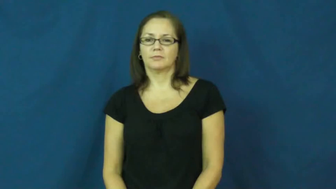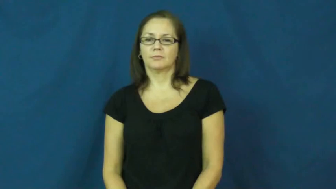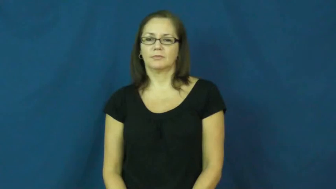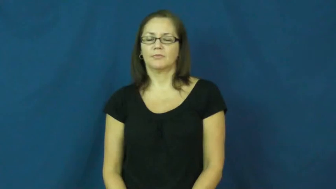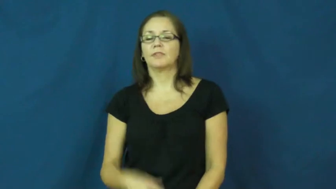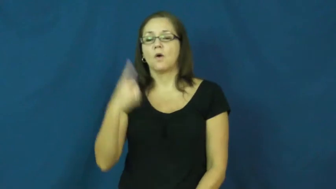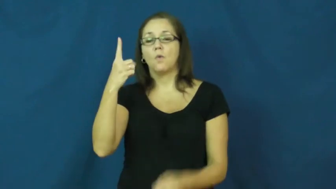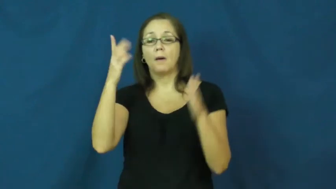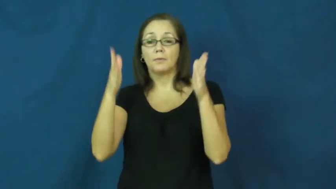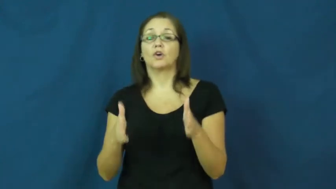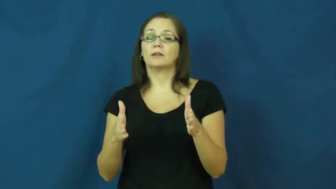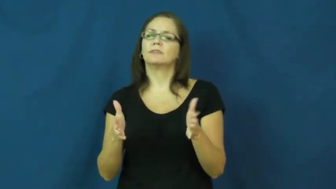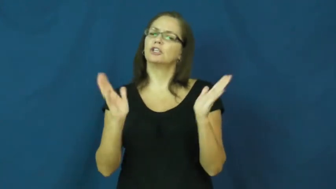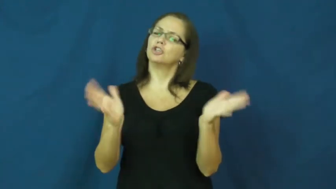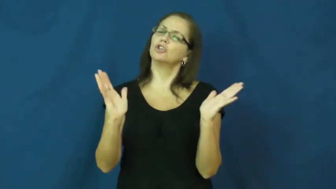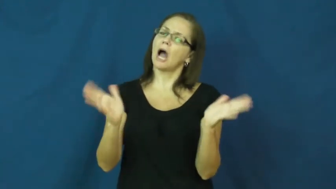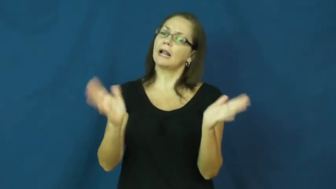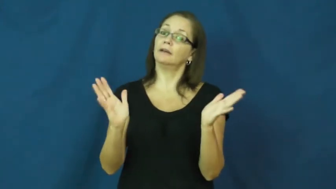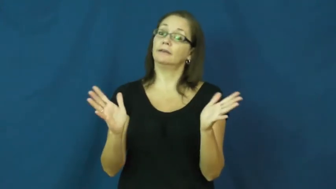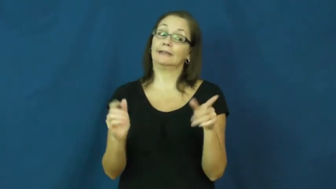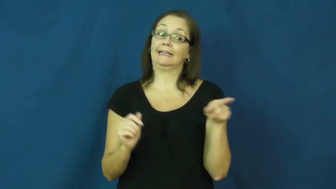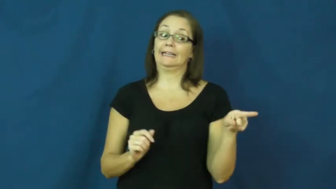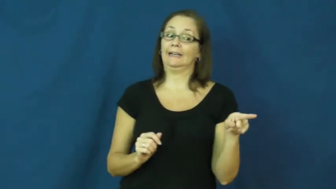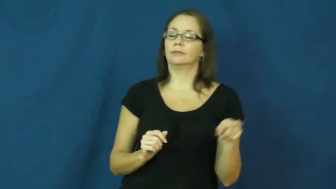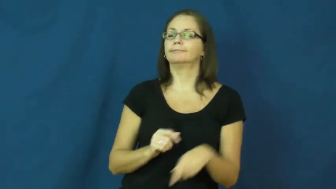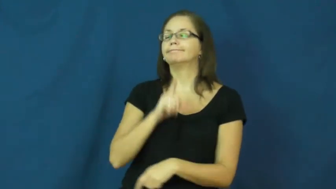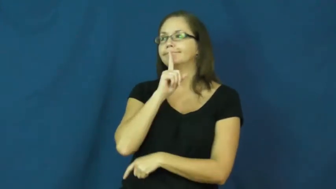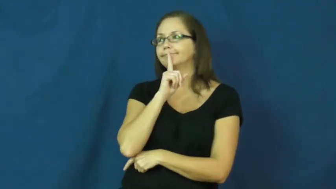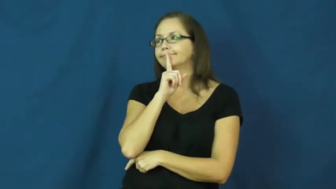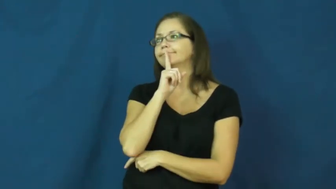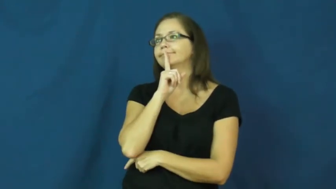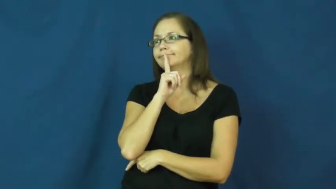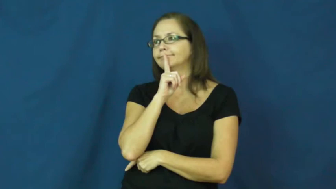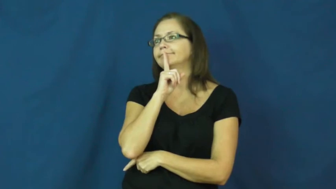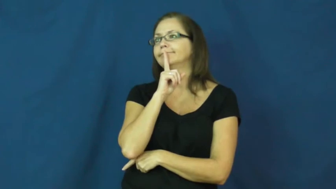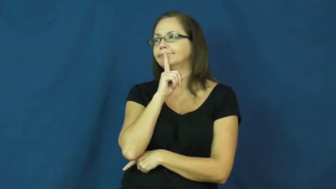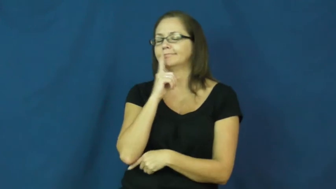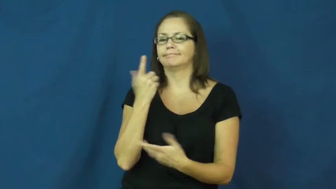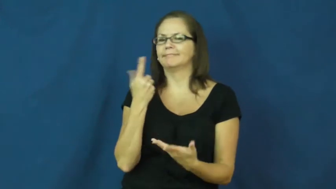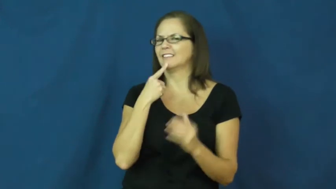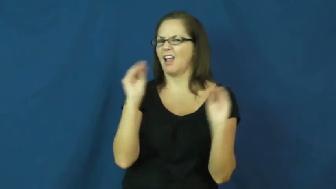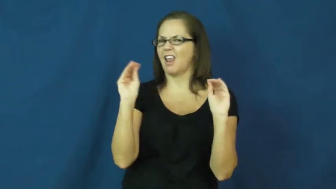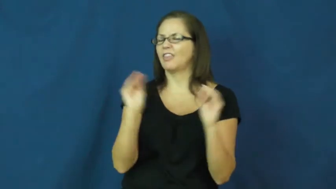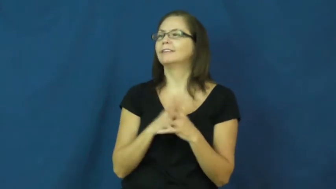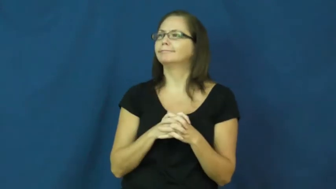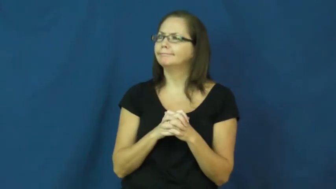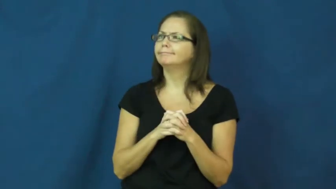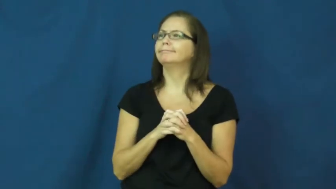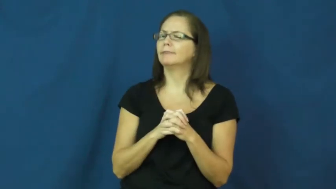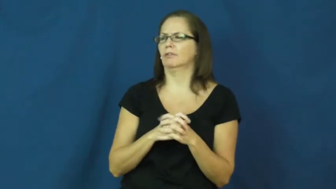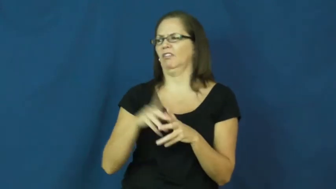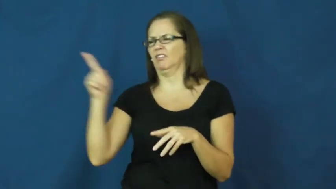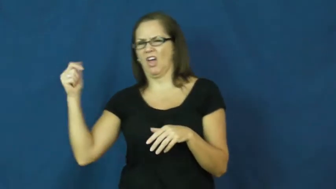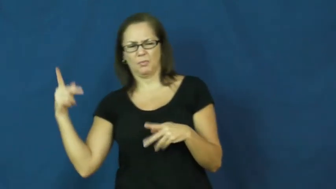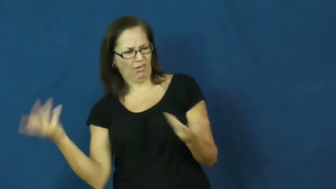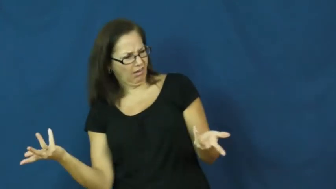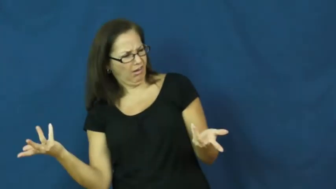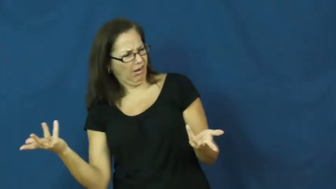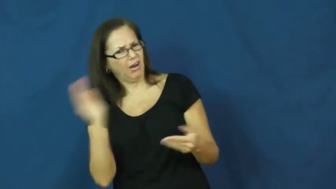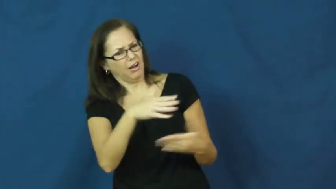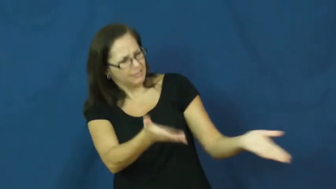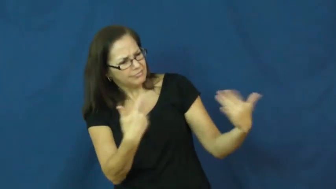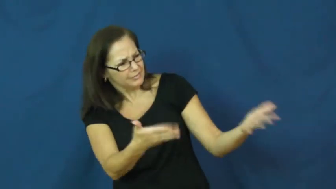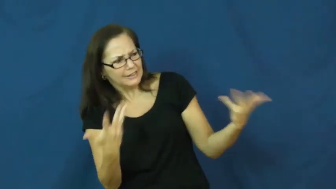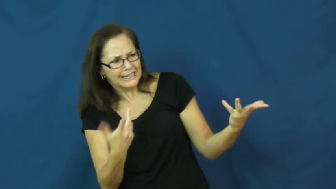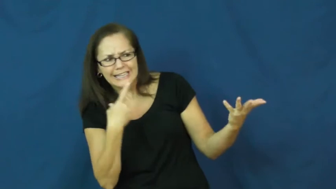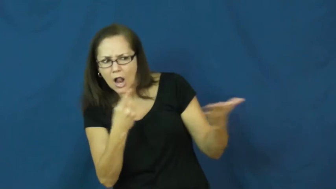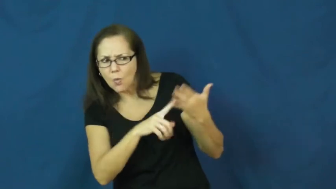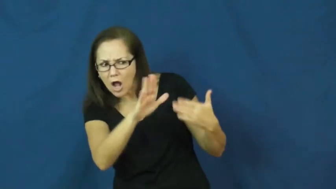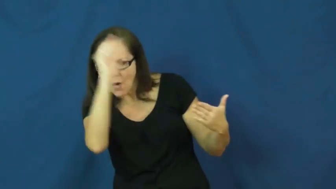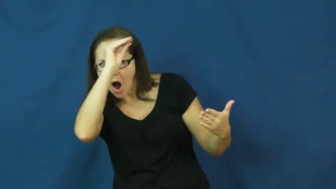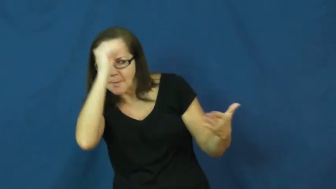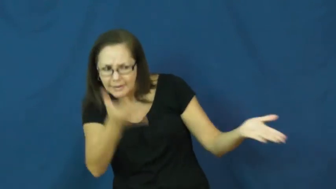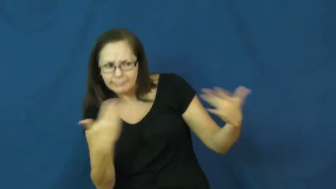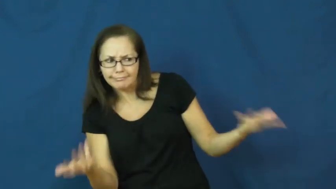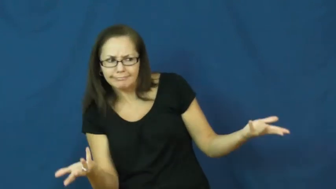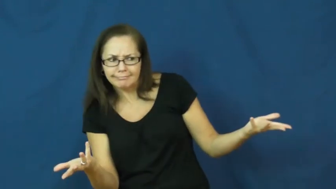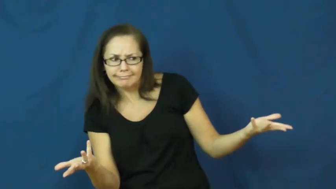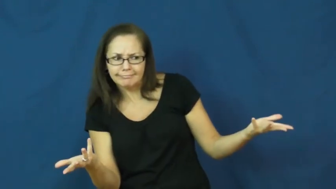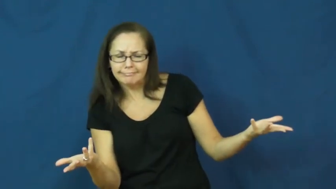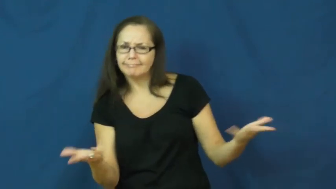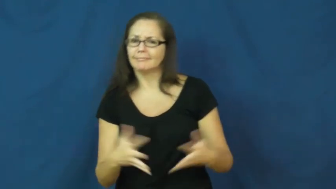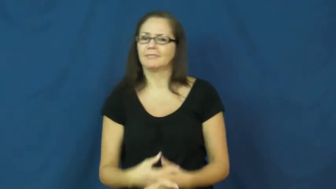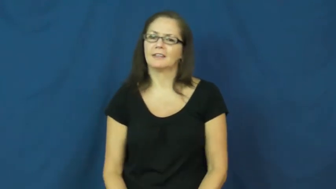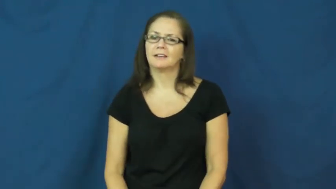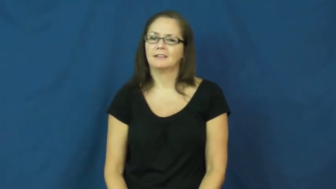cat got your tongue